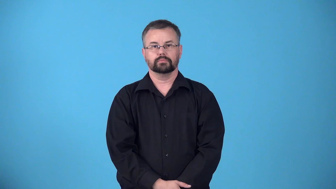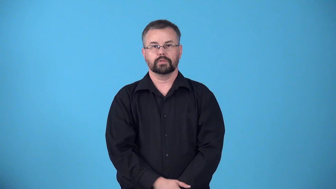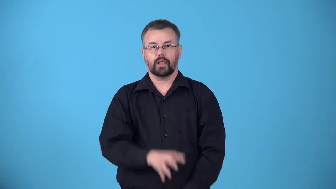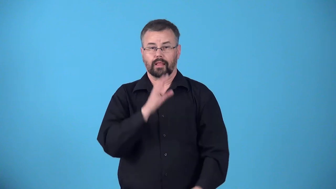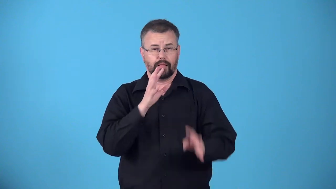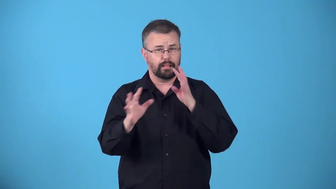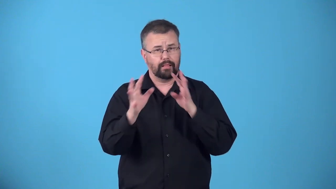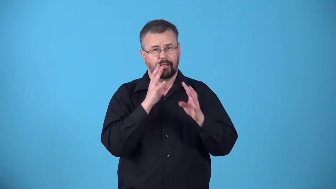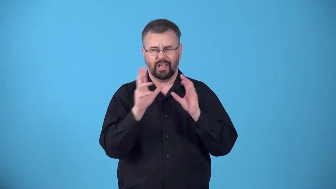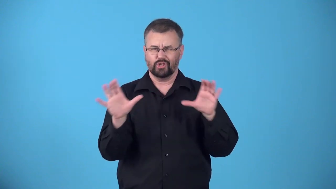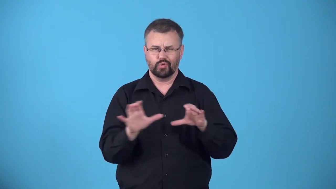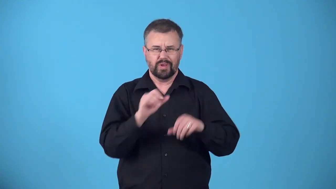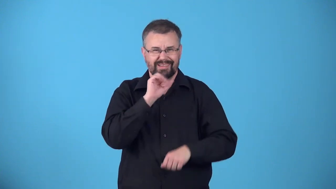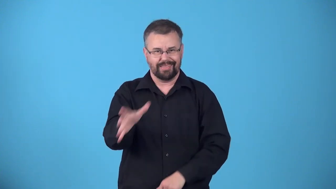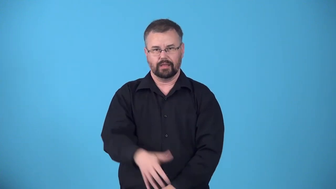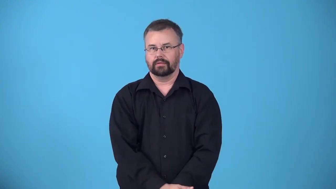all hat, no cattle